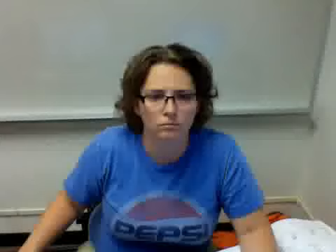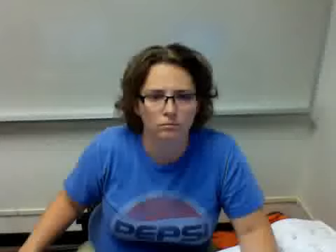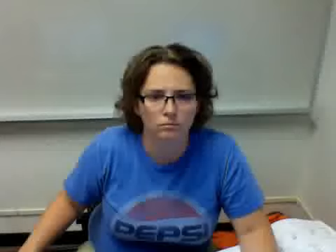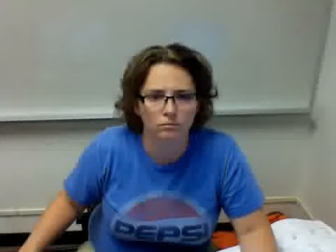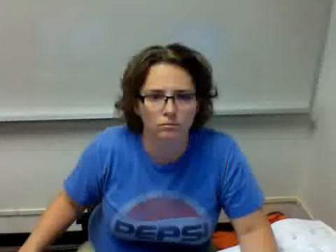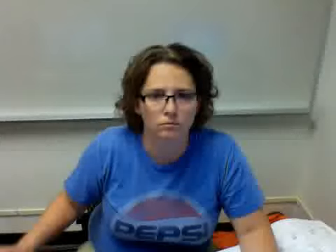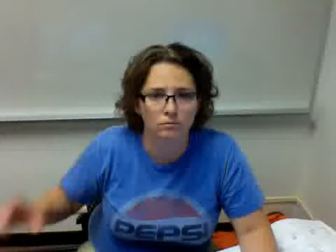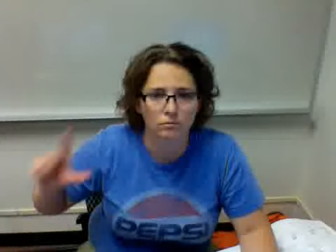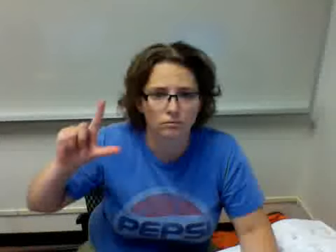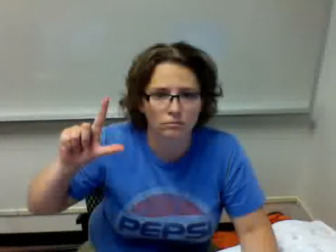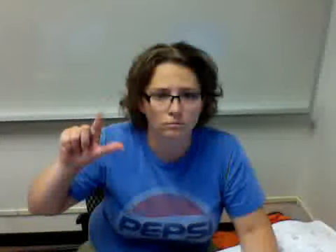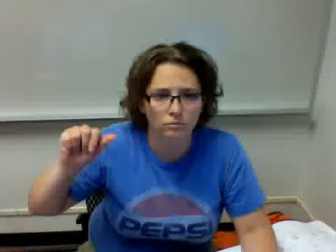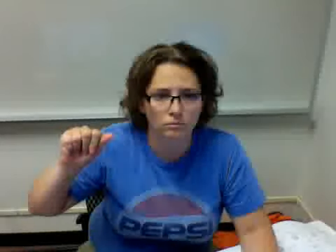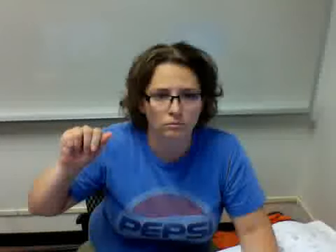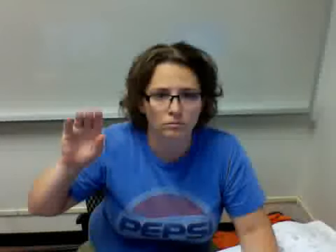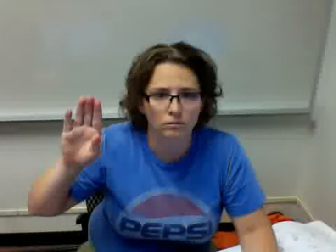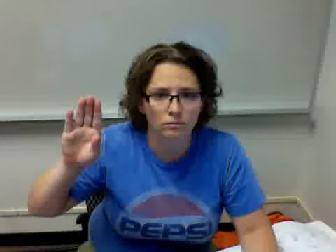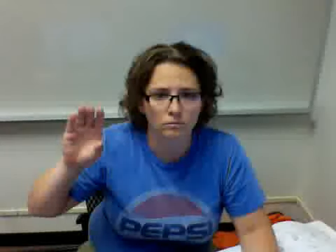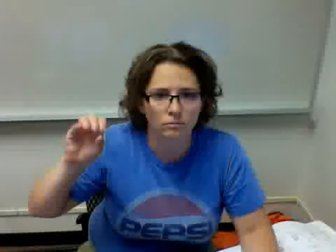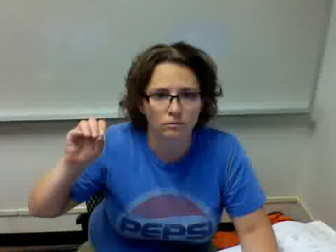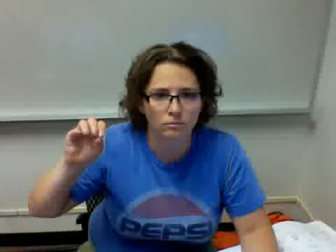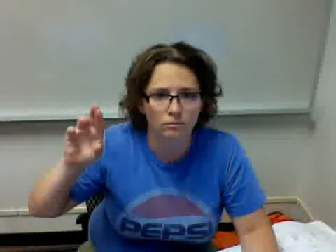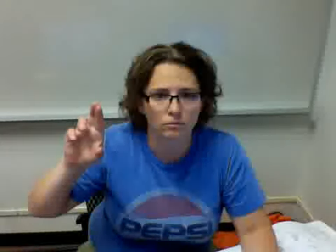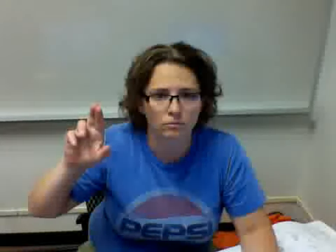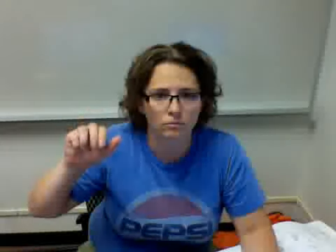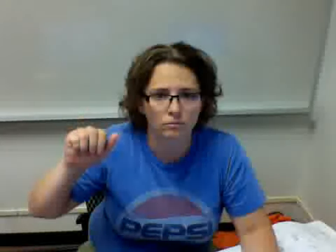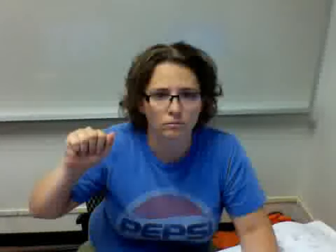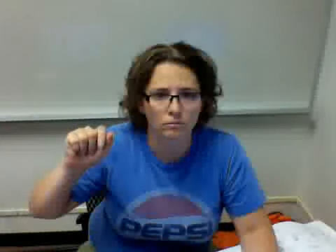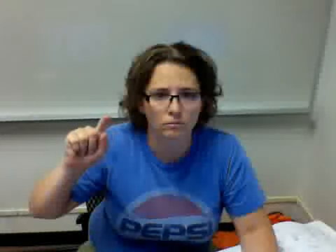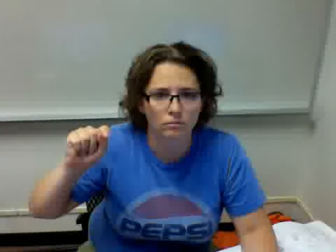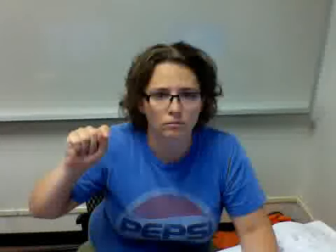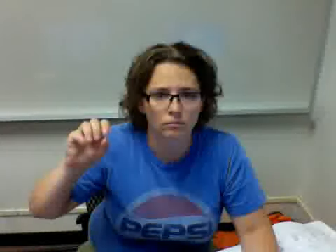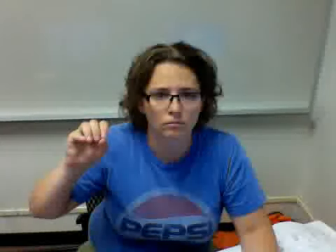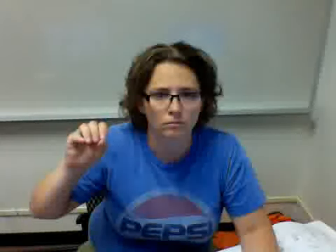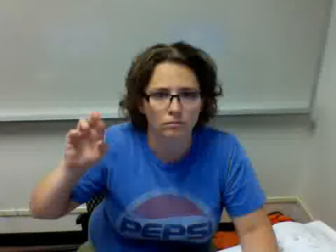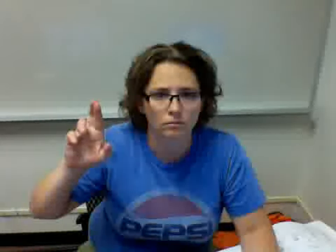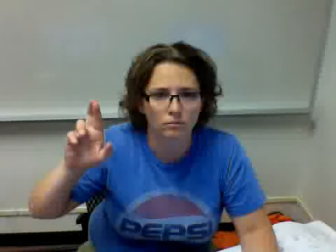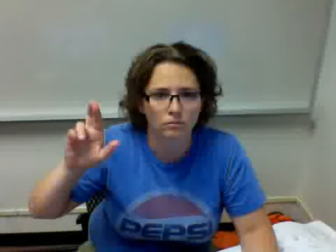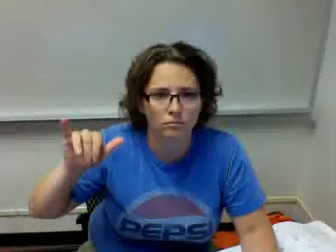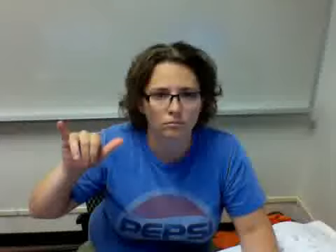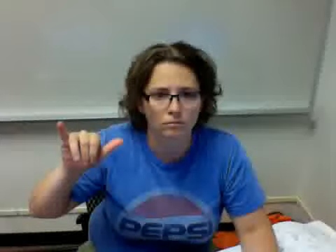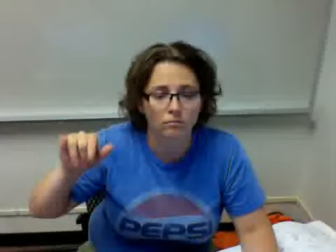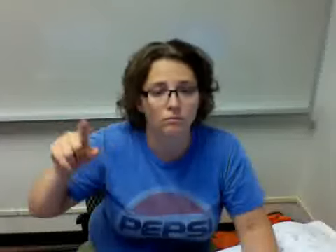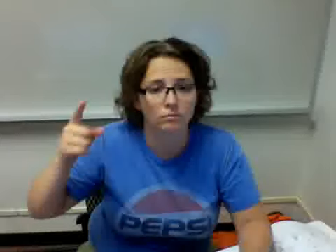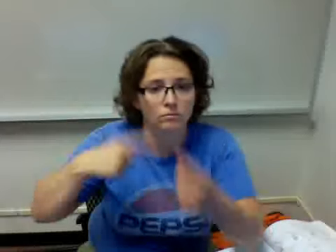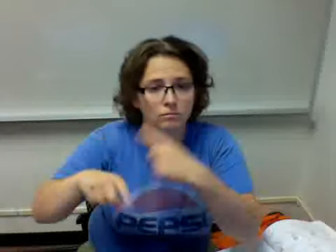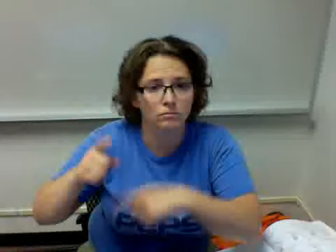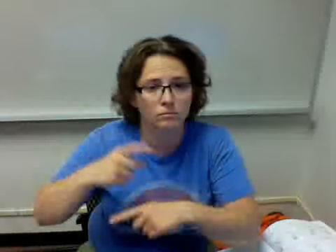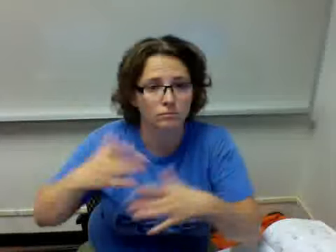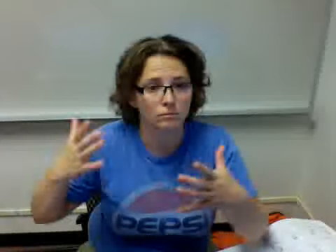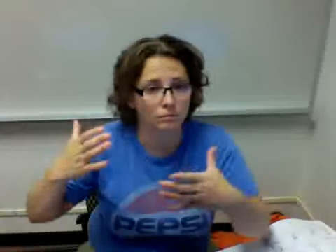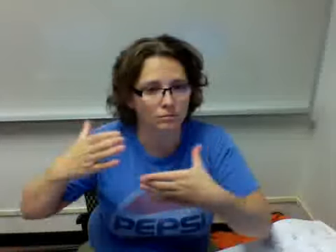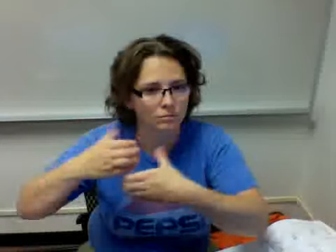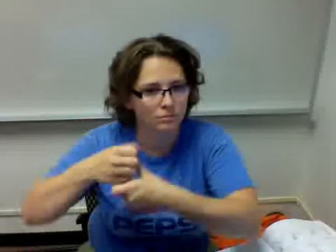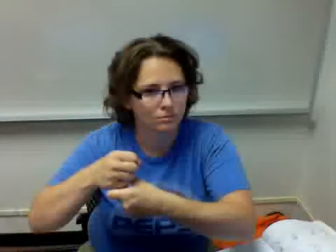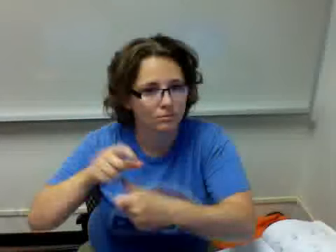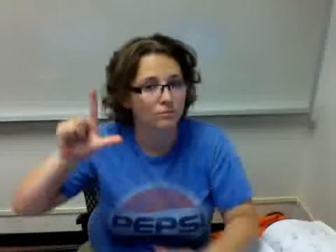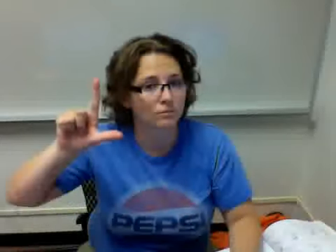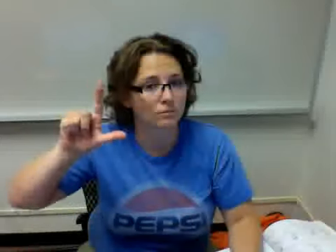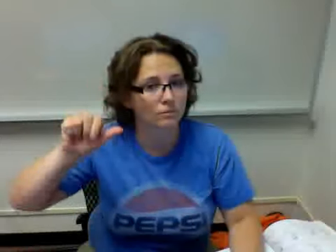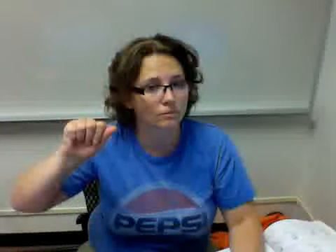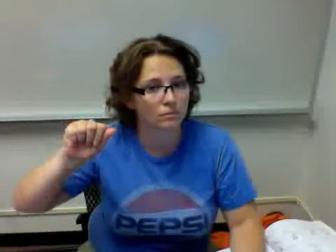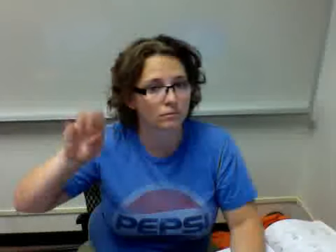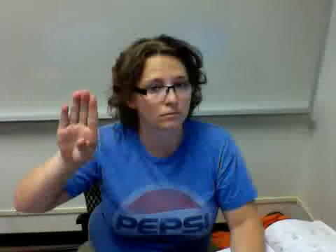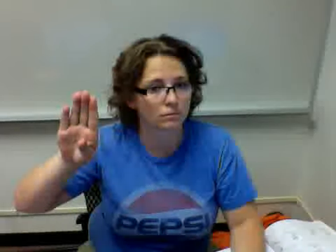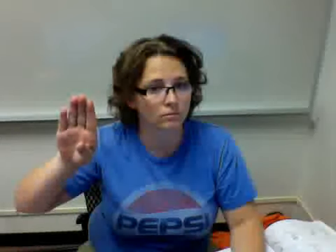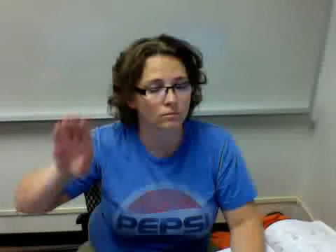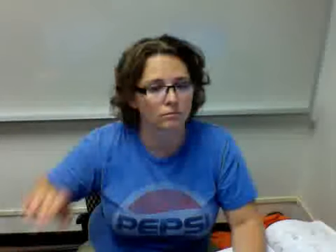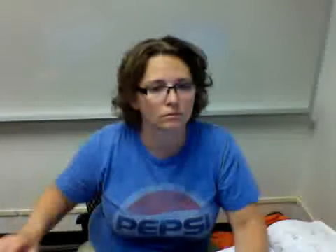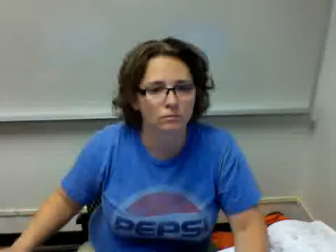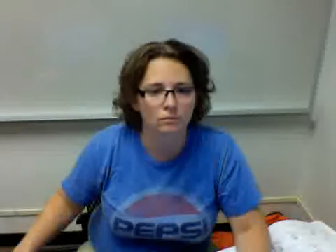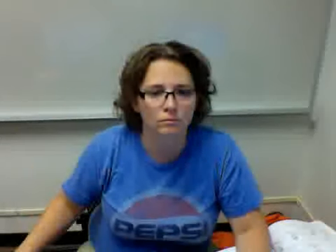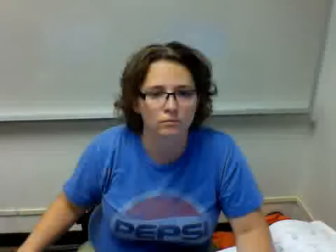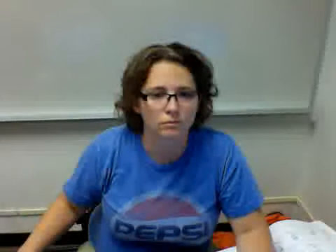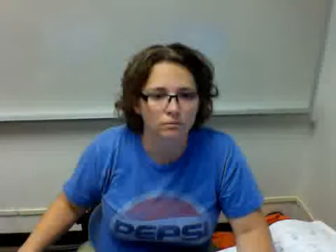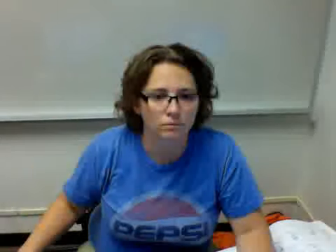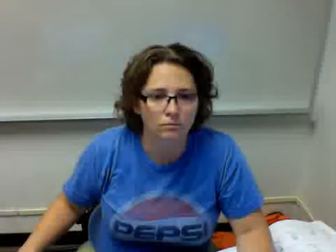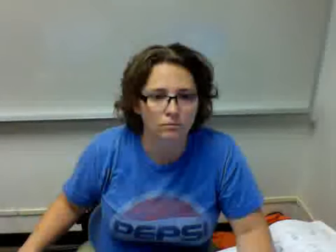Laboratory